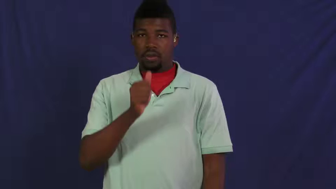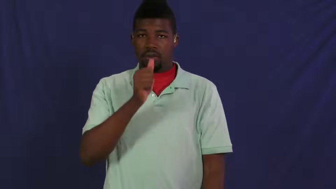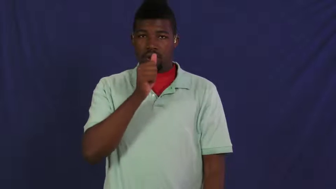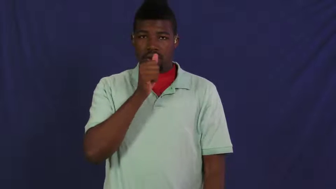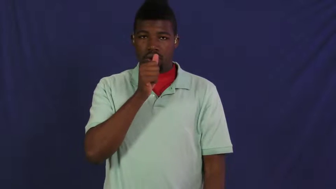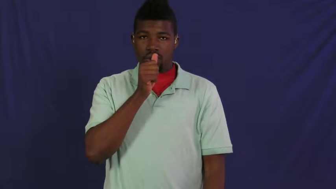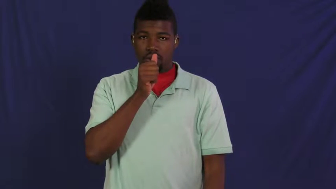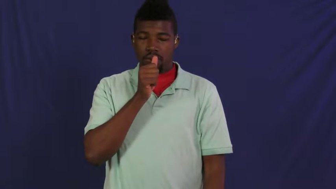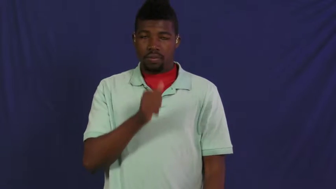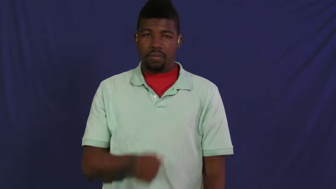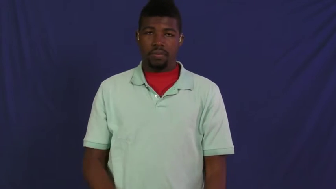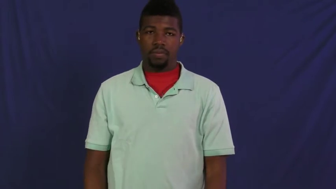secret,confidence,undisclosed,nondisclosed,backstair